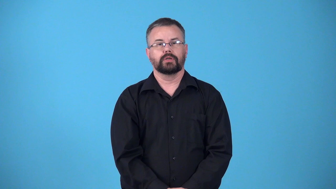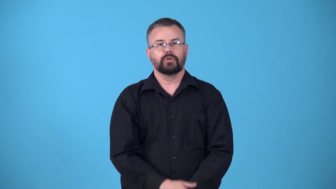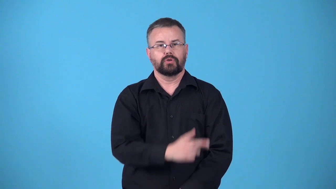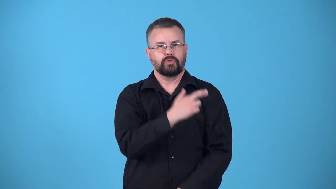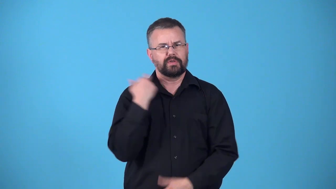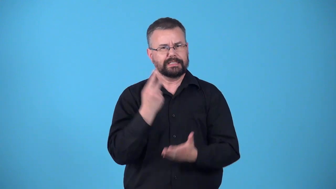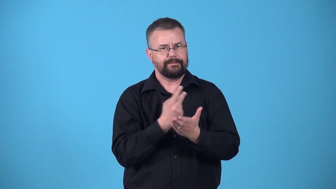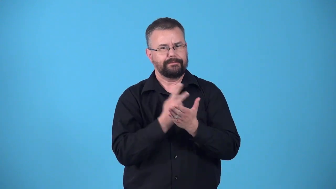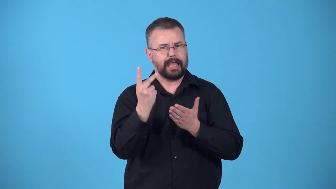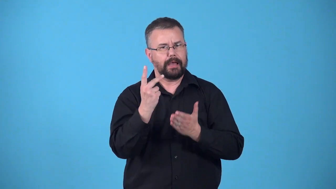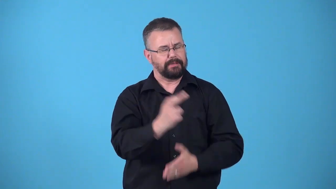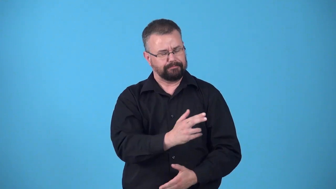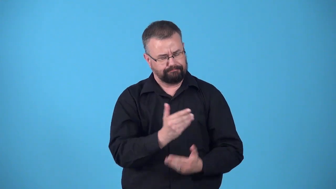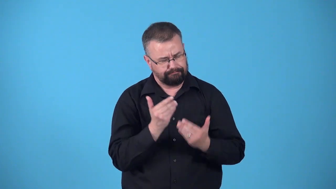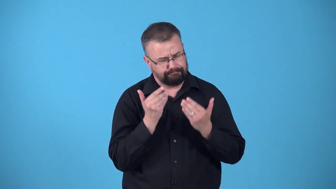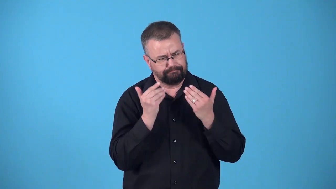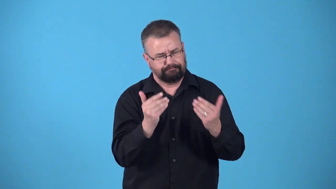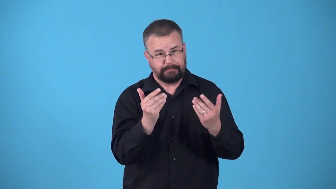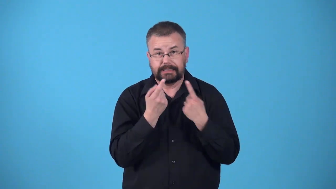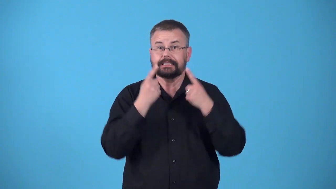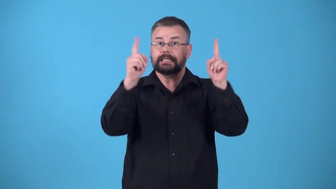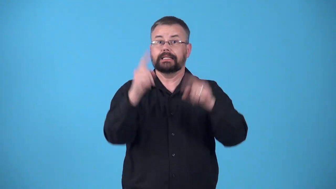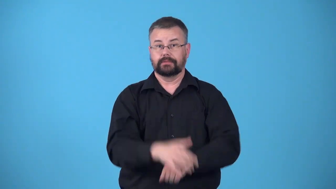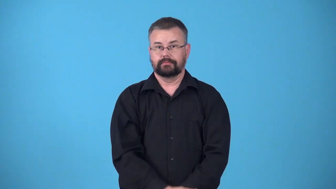fall on our feet,land on our feet